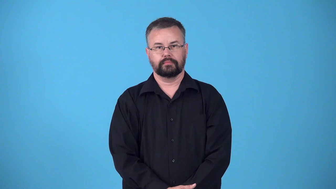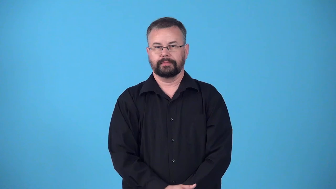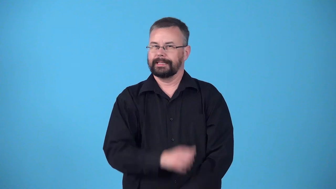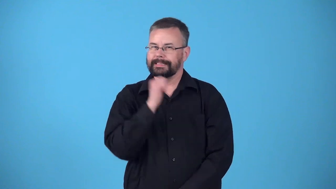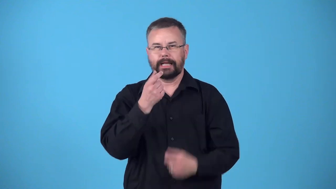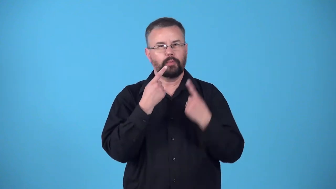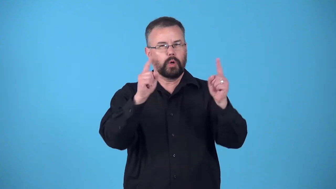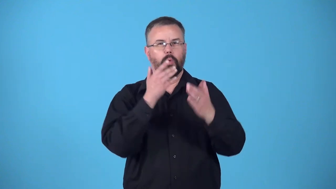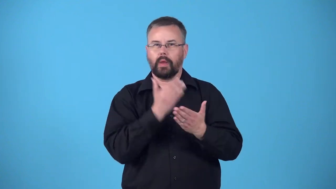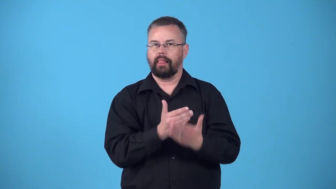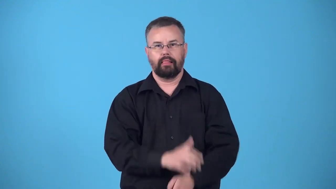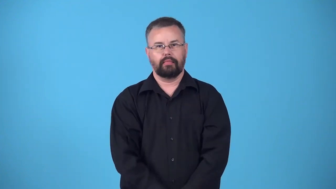go over like a lead balloon